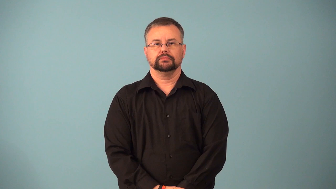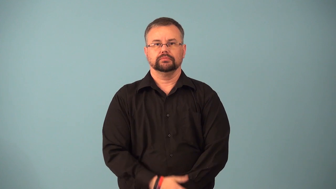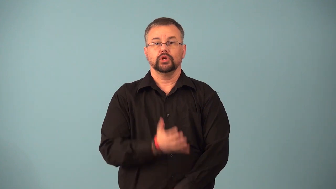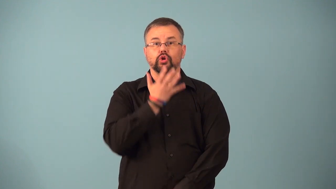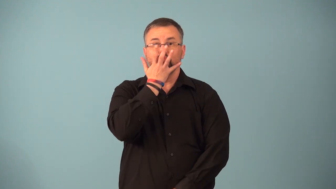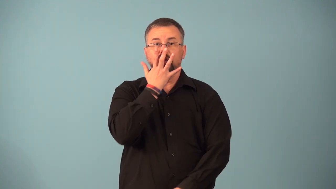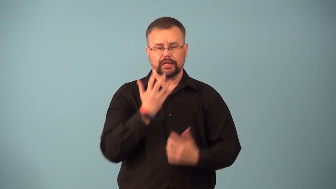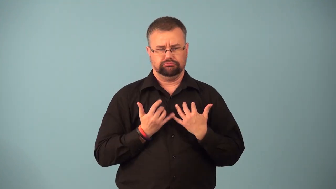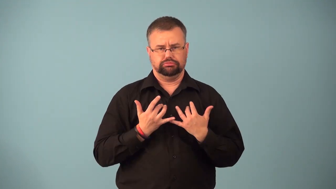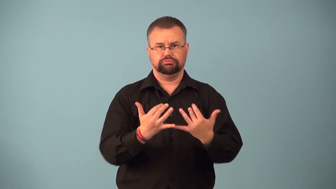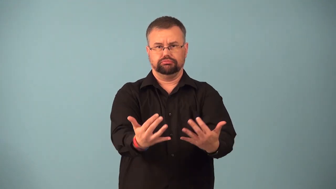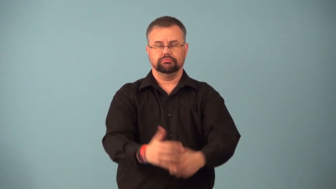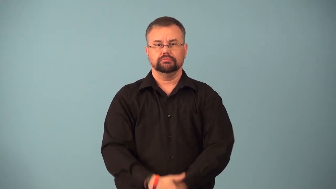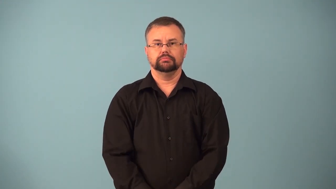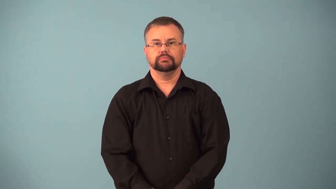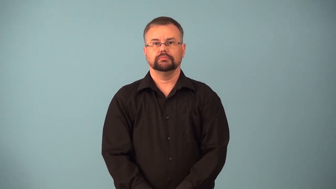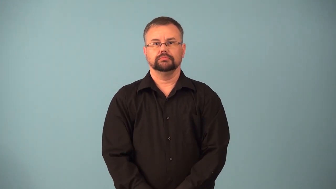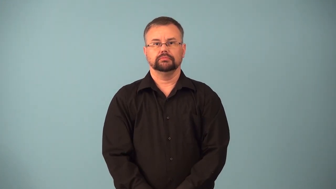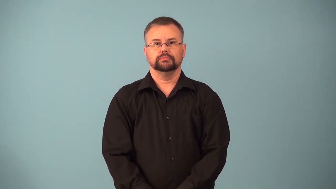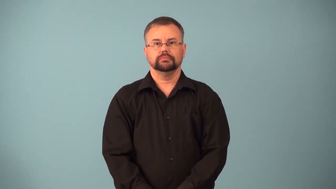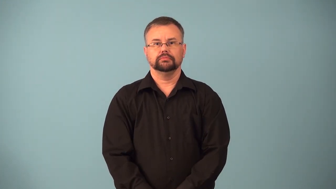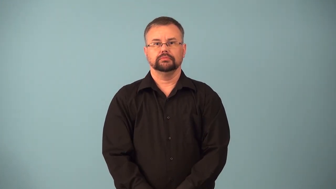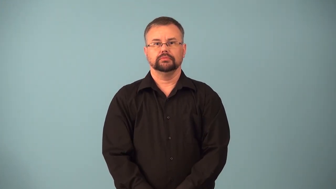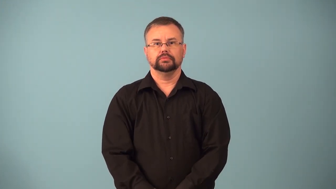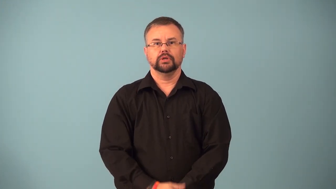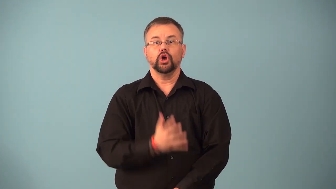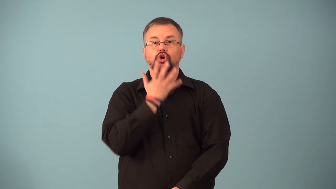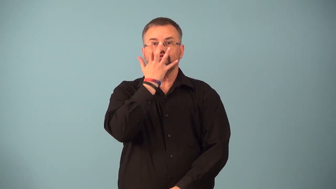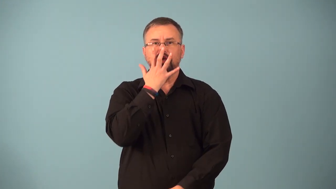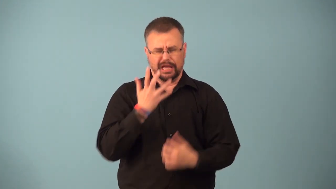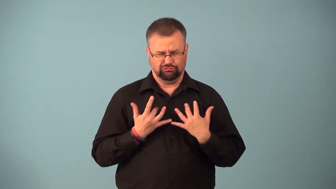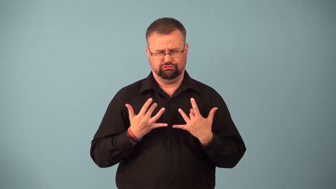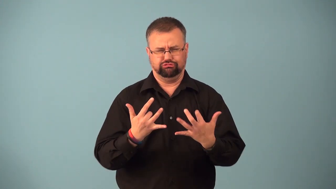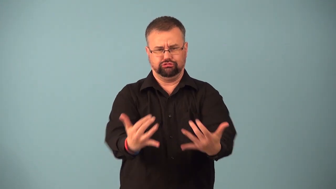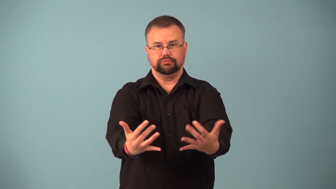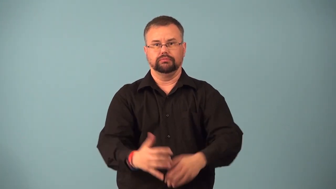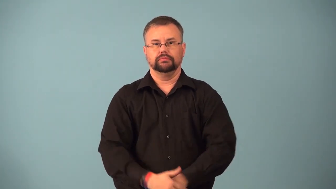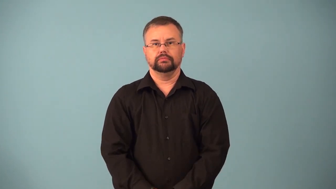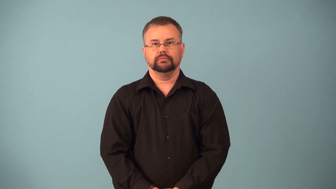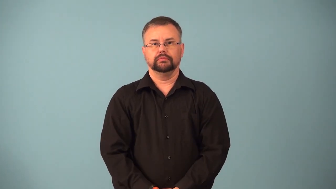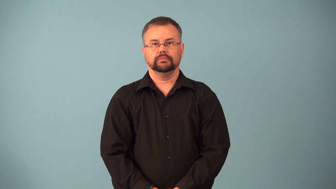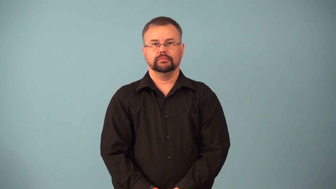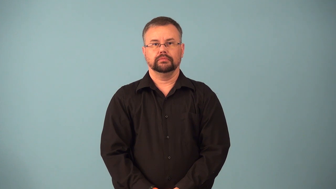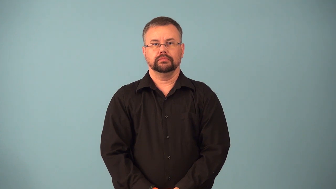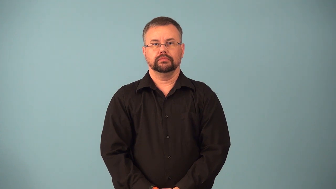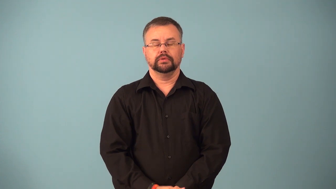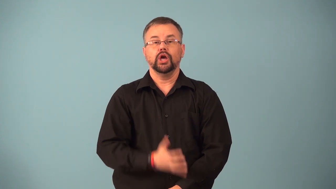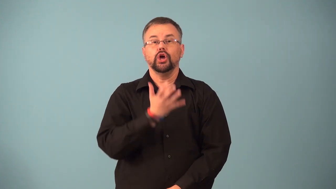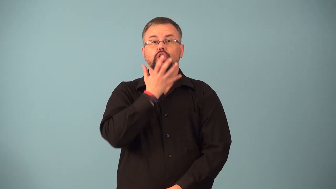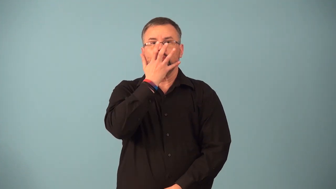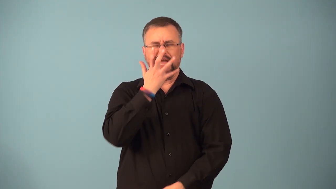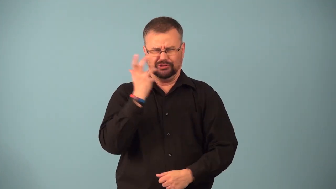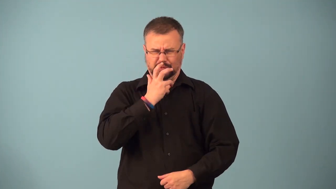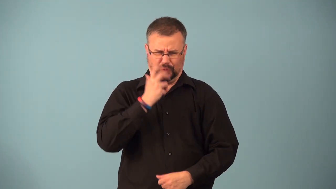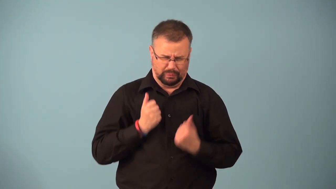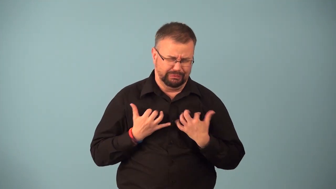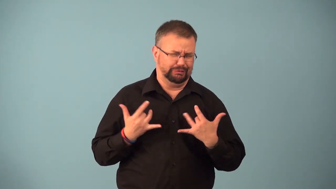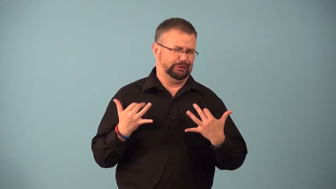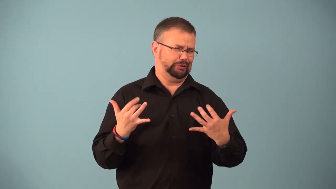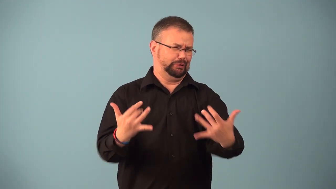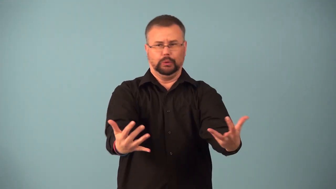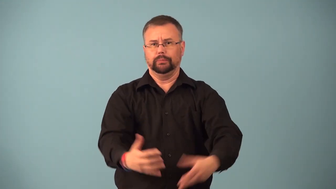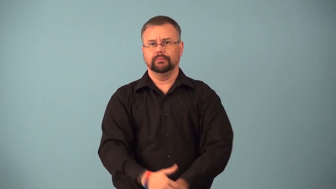grassy,grassier,grassiest